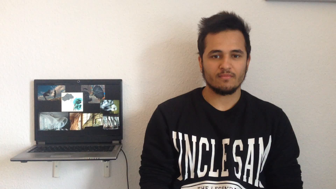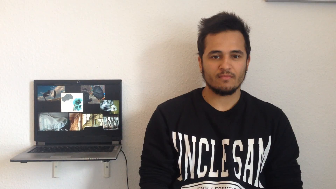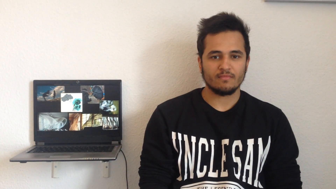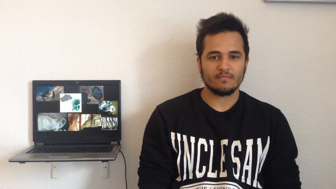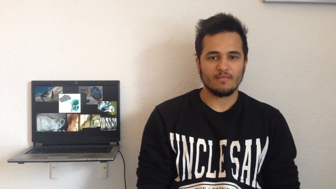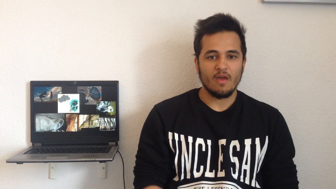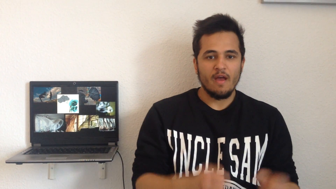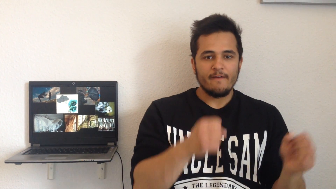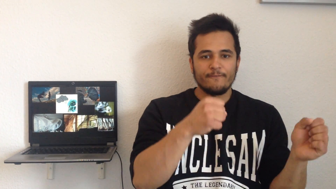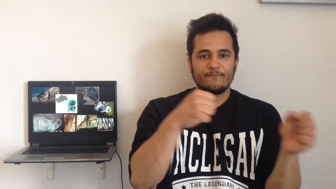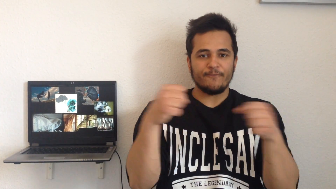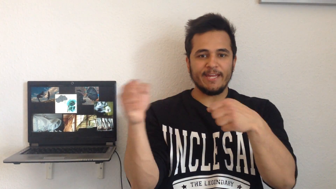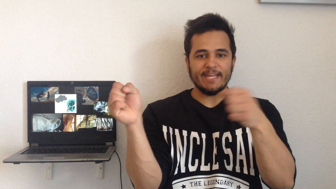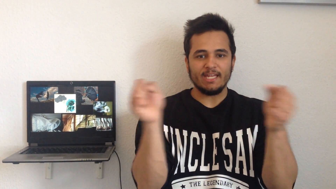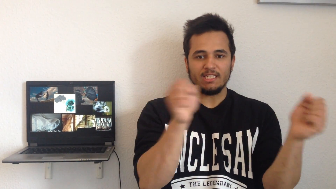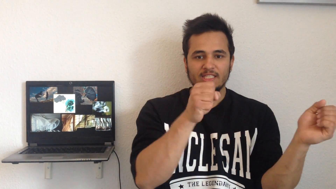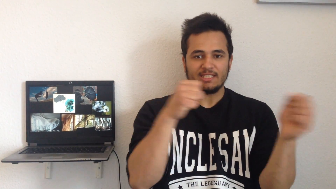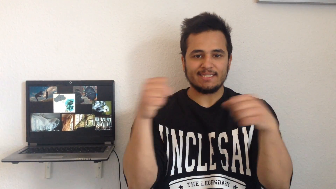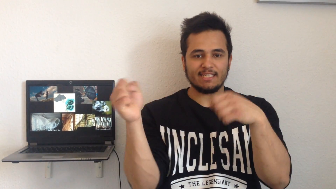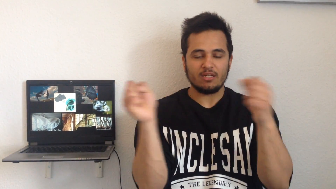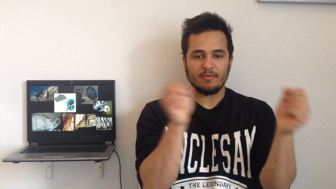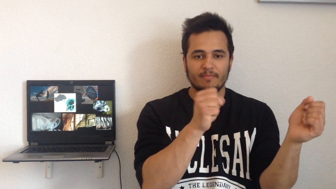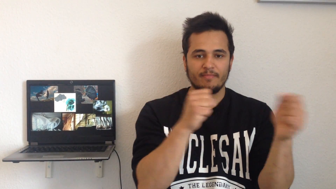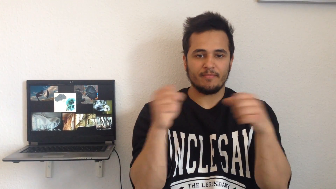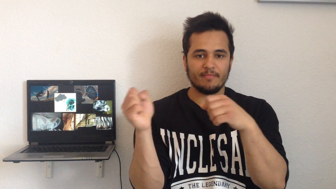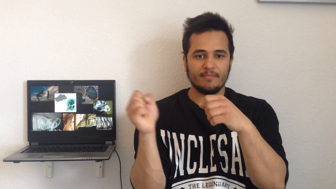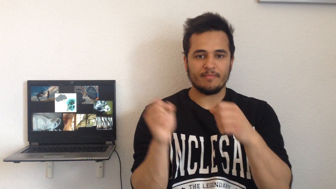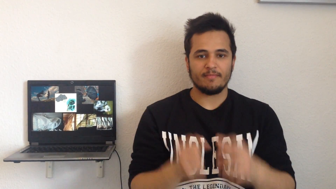wind